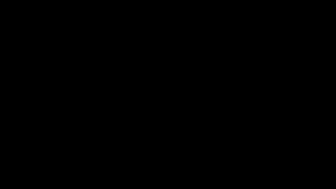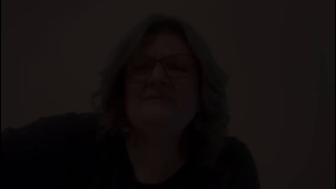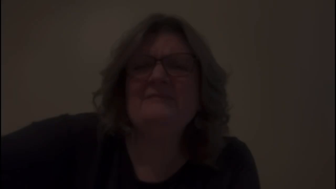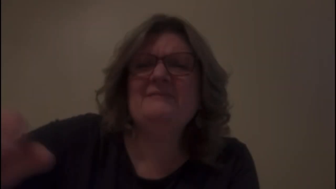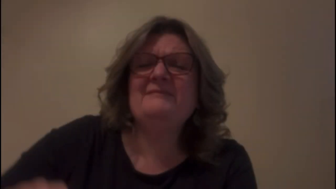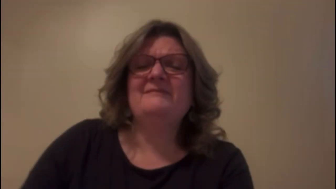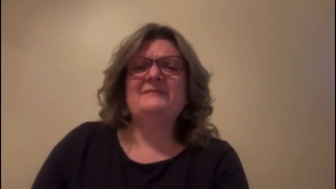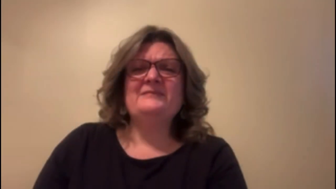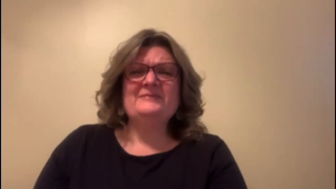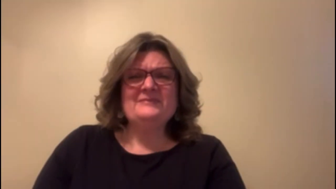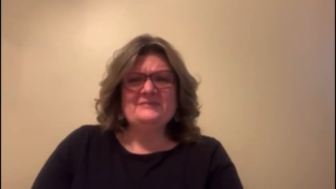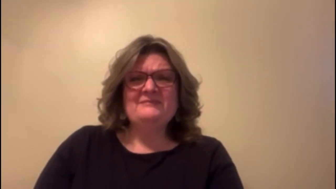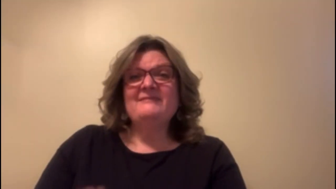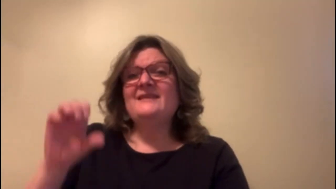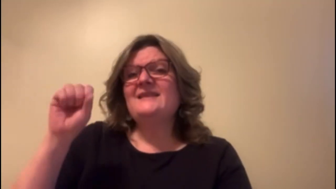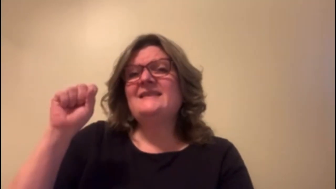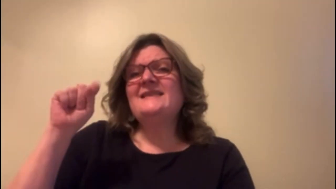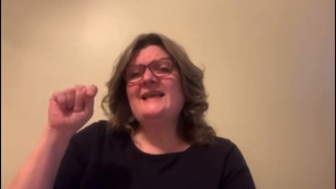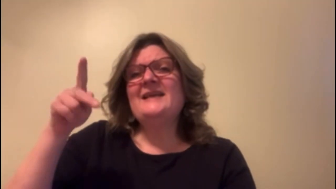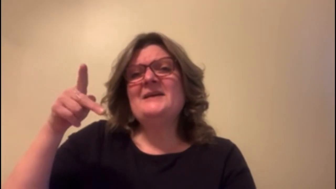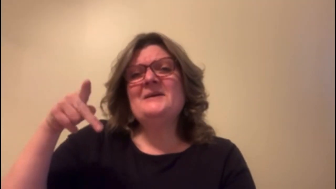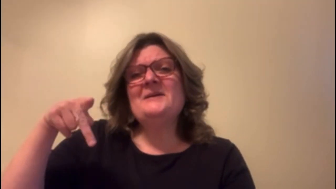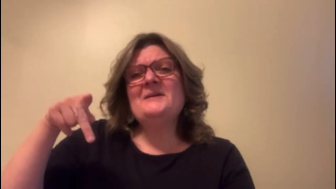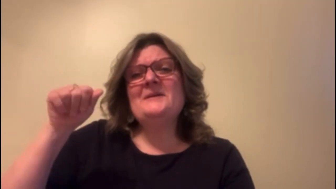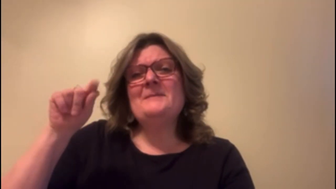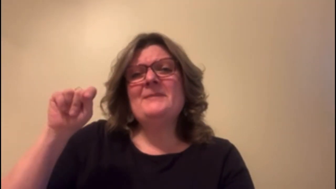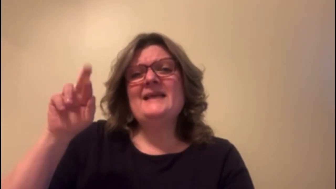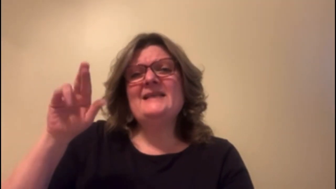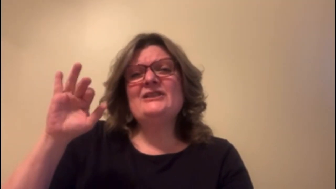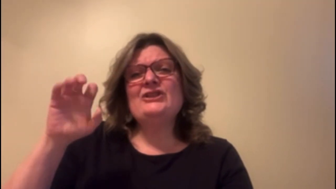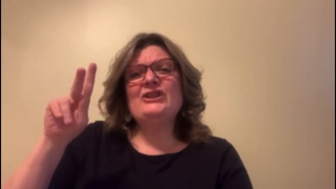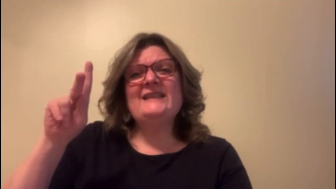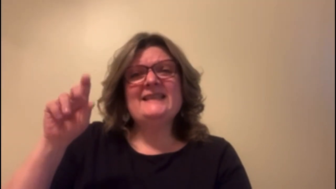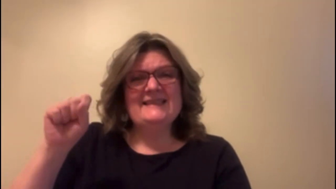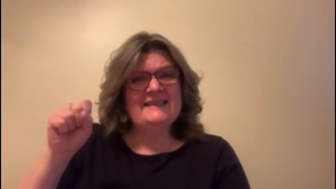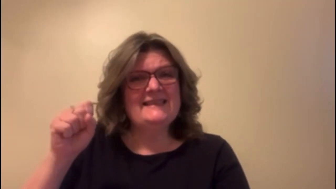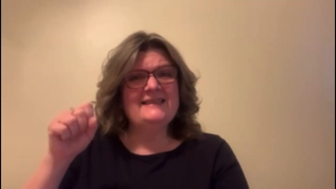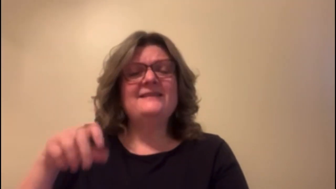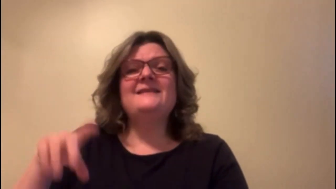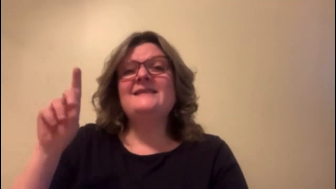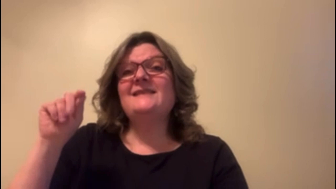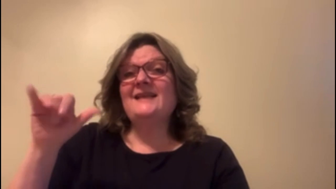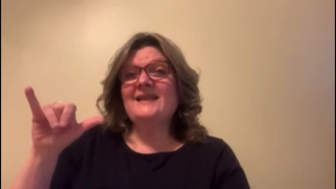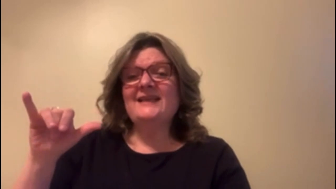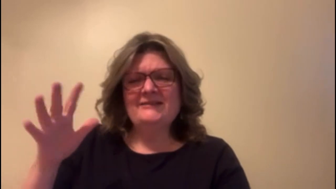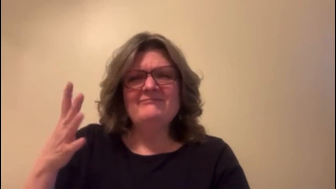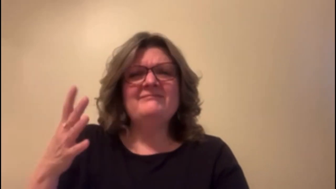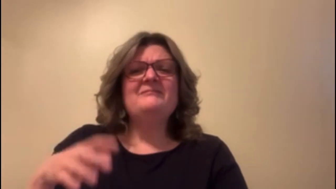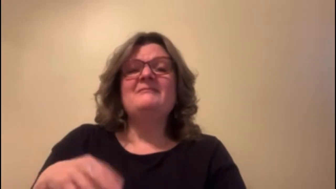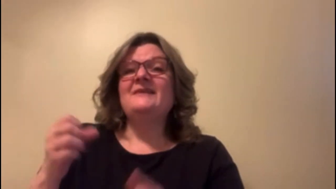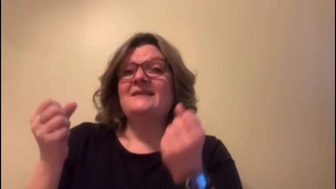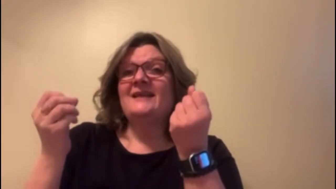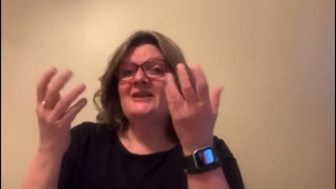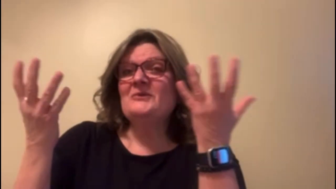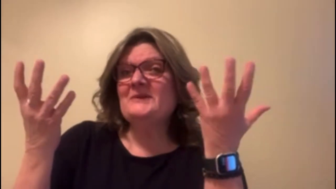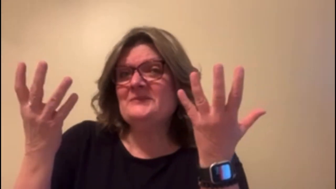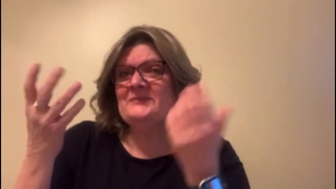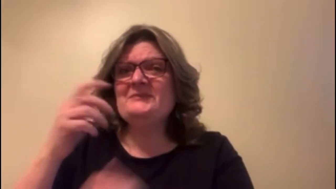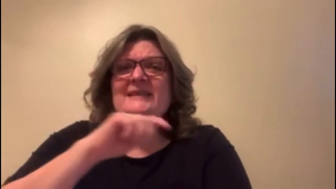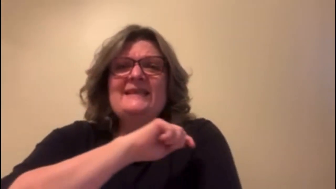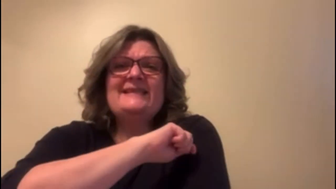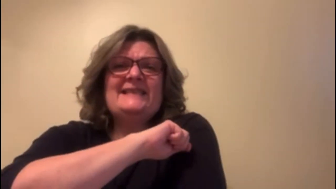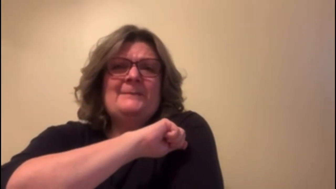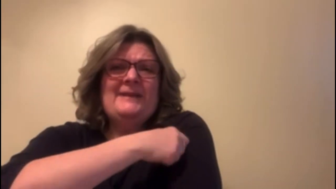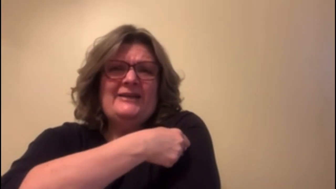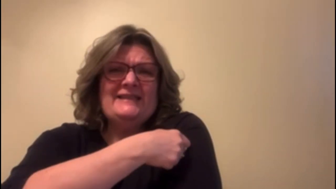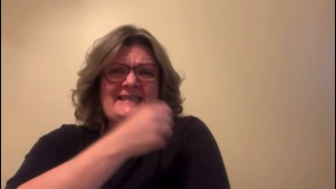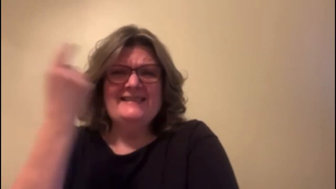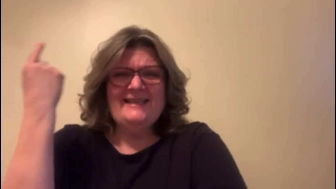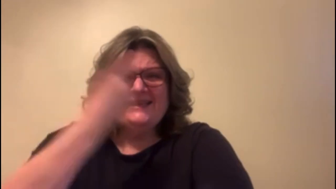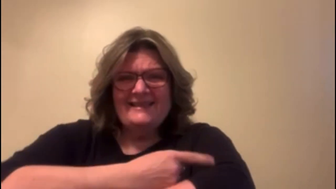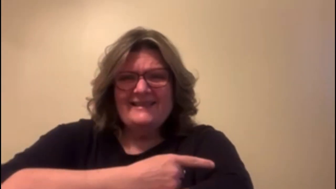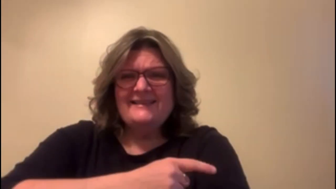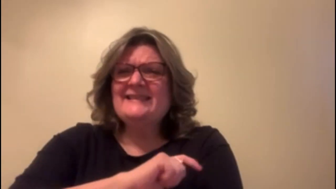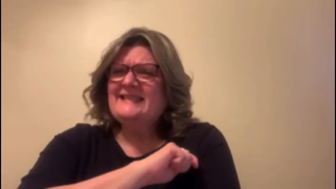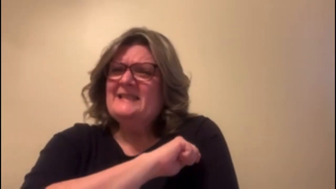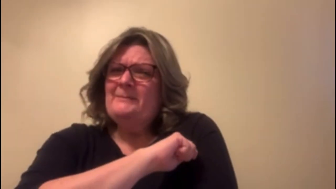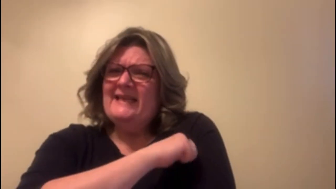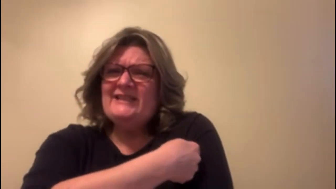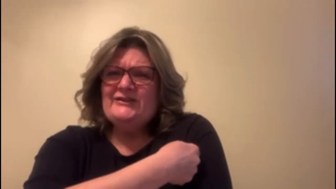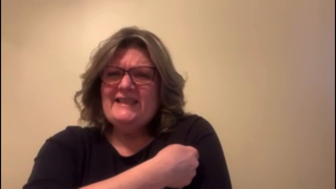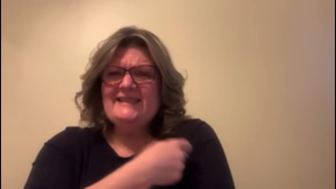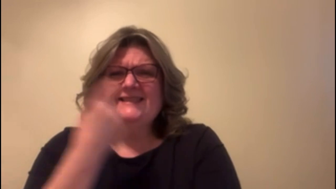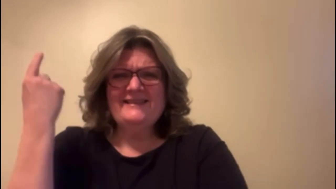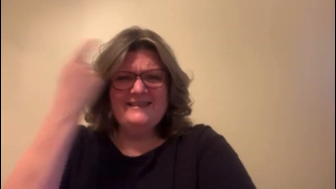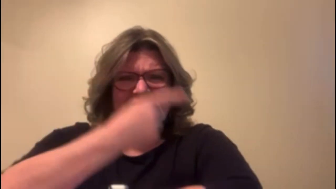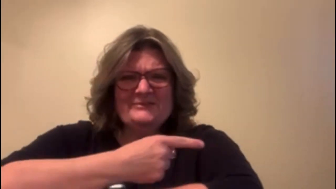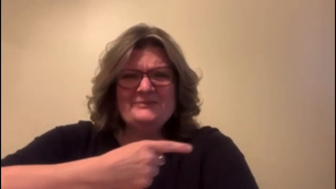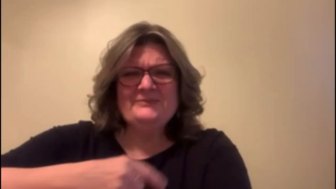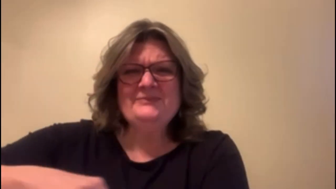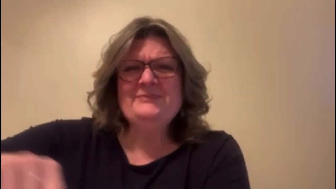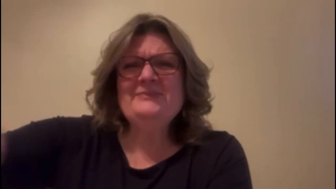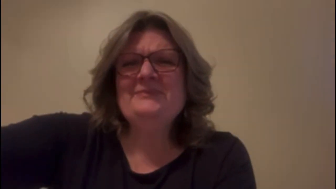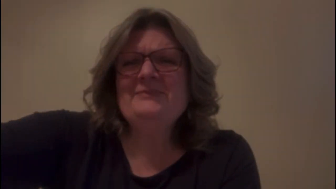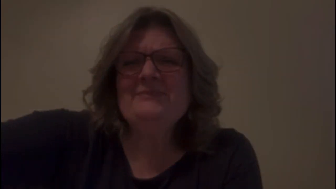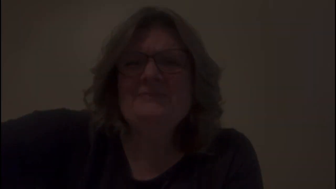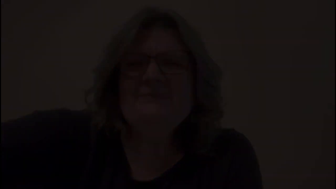St Patrick’s Day